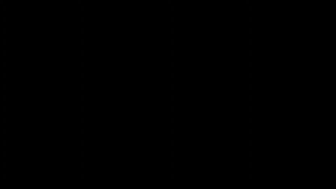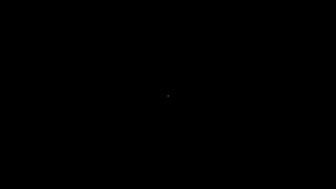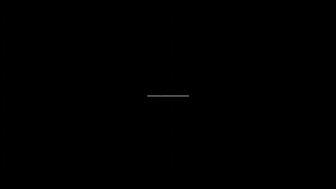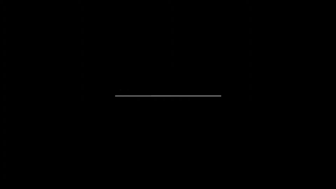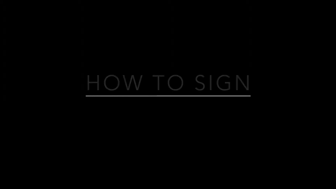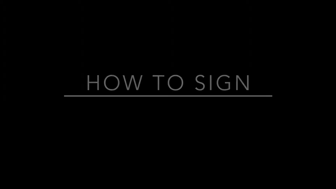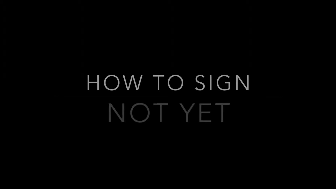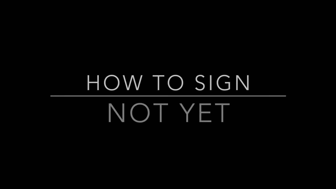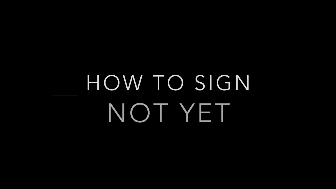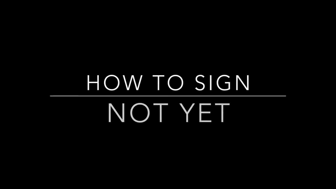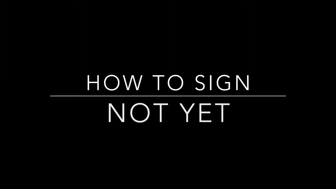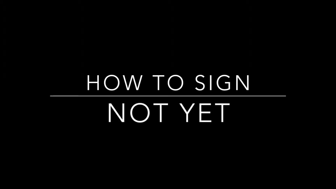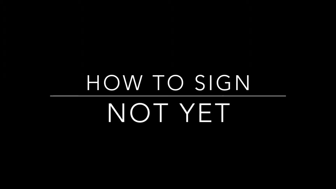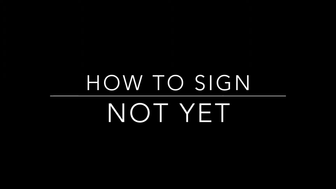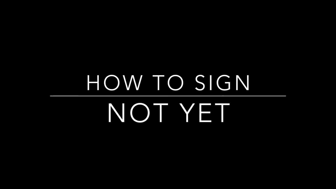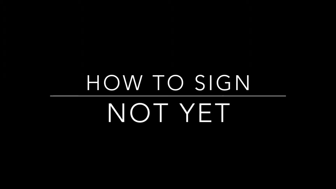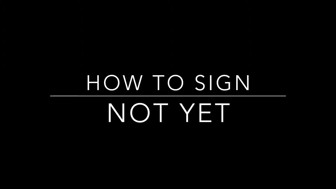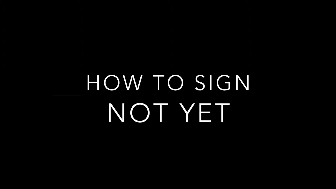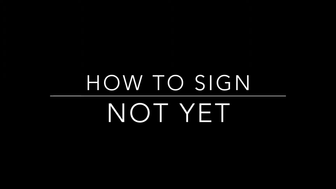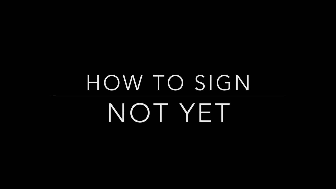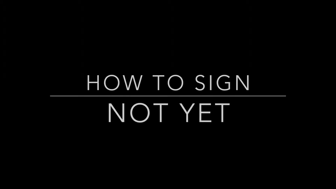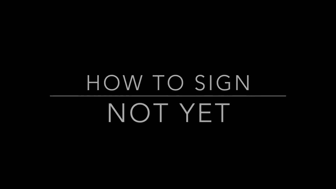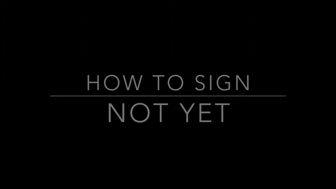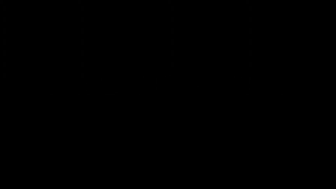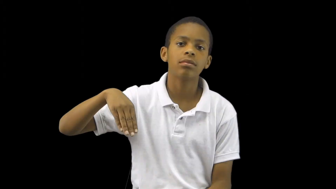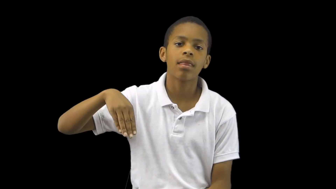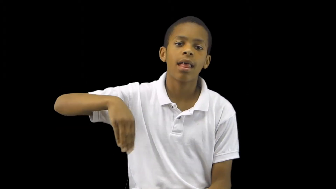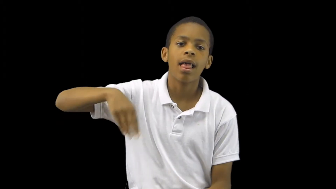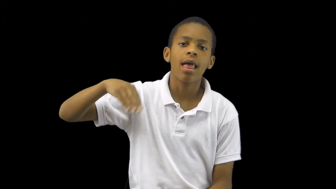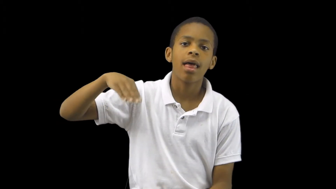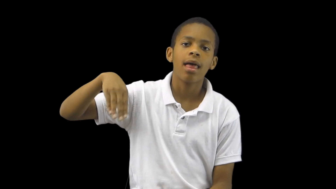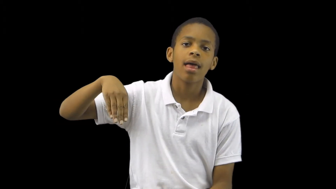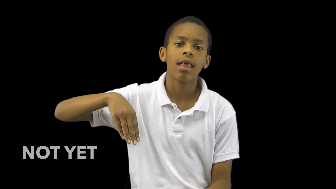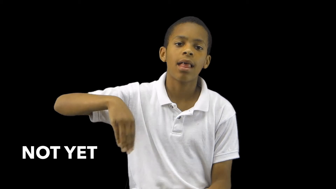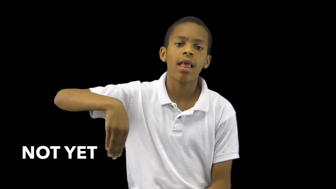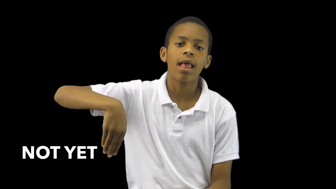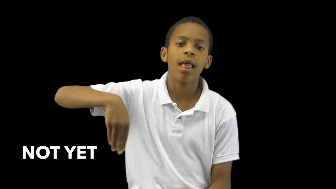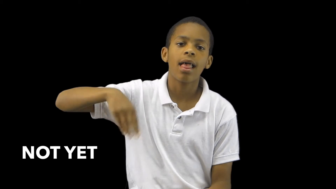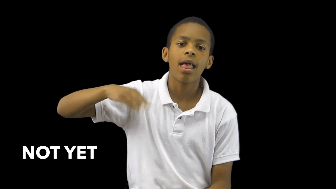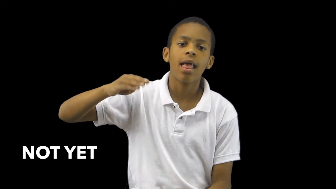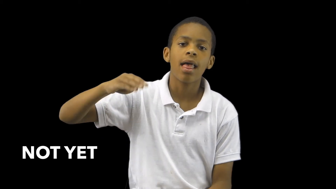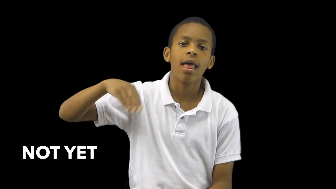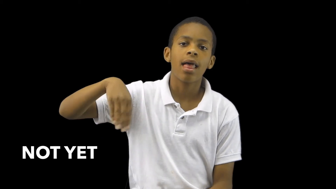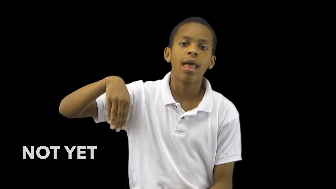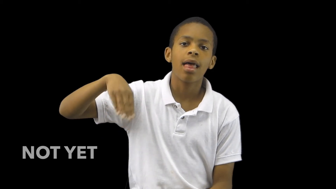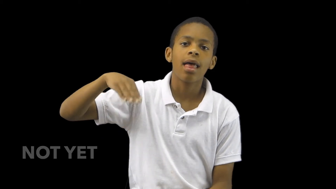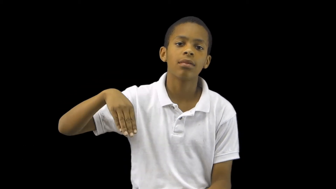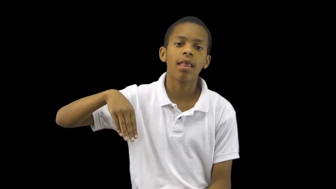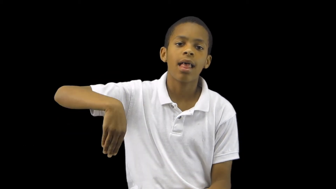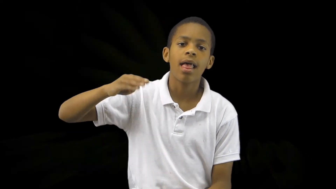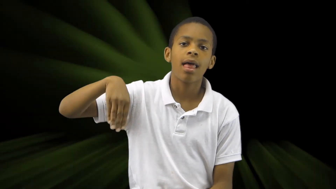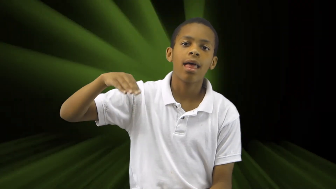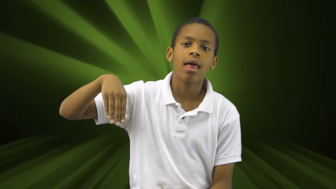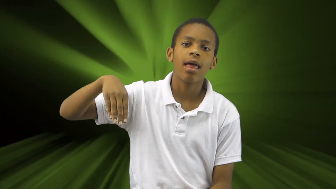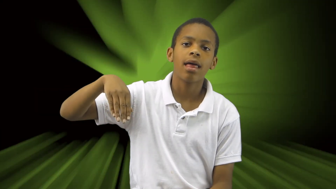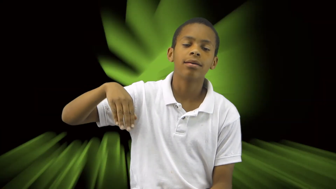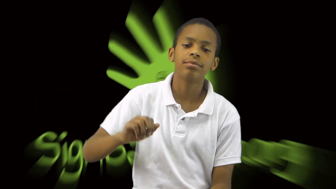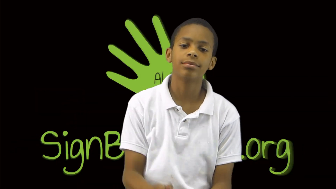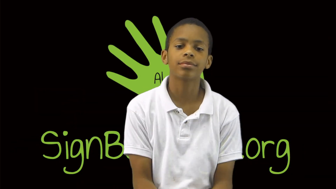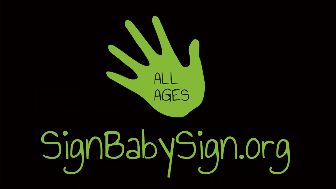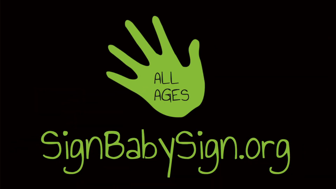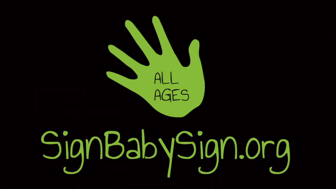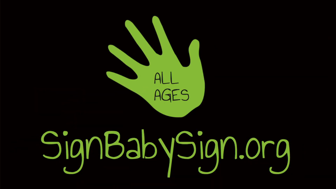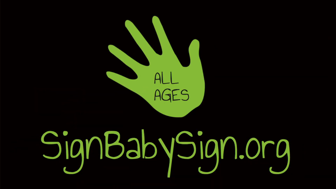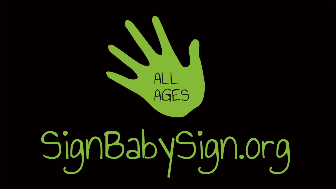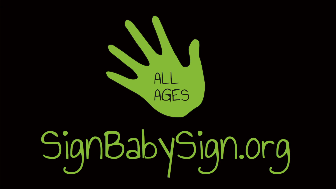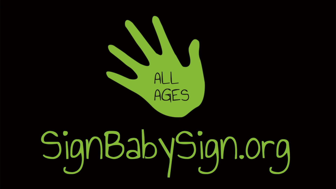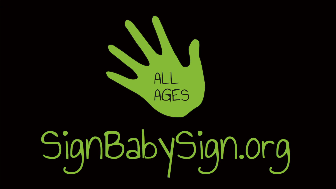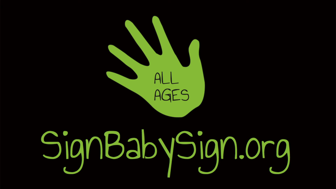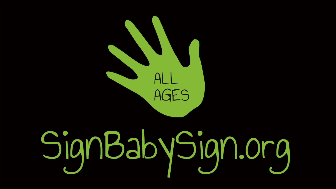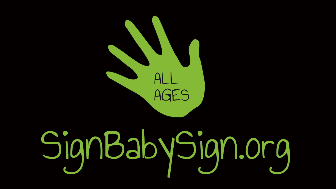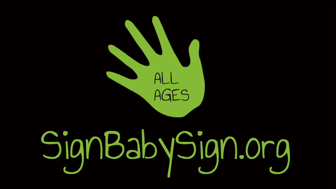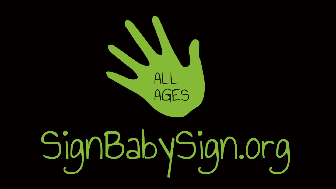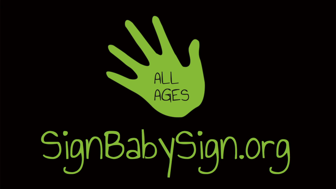Not Yet